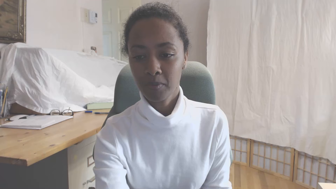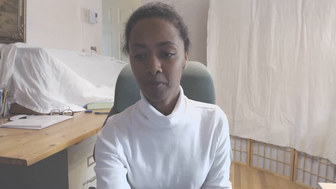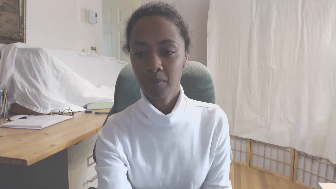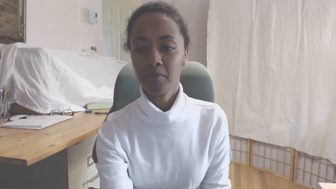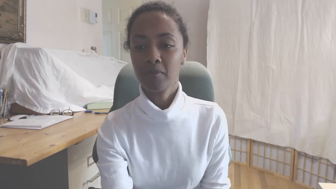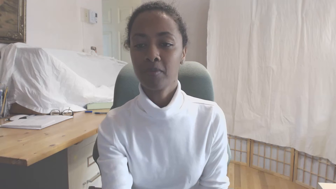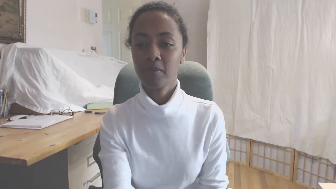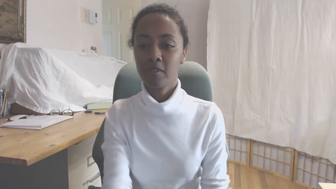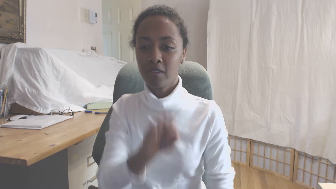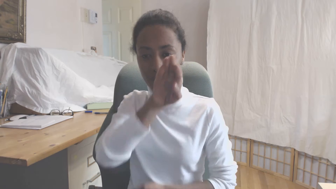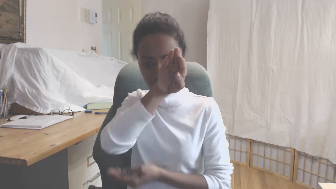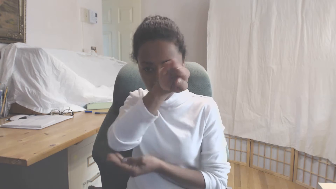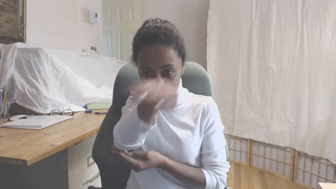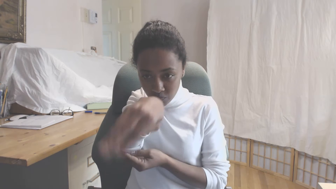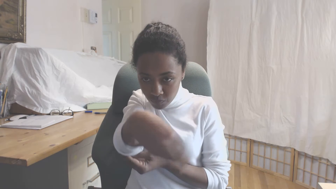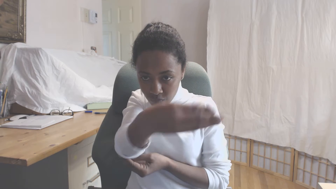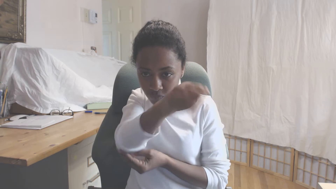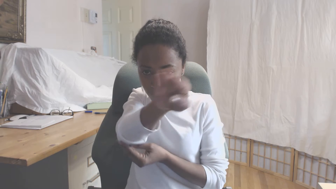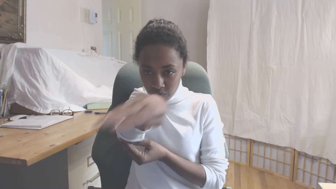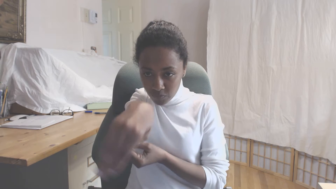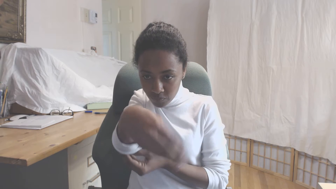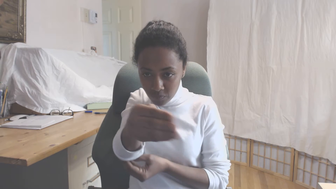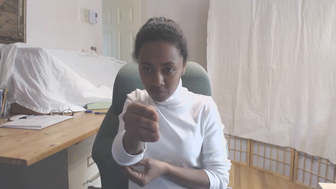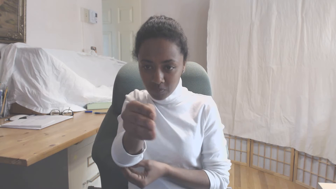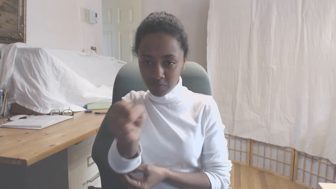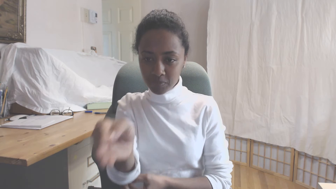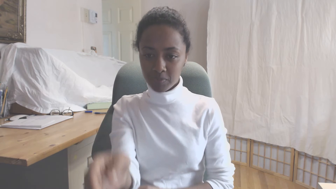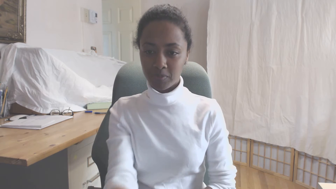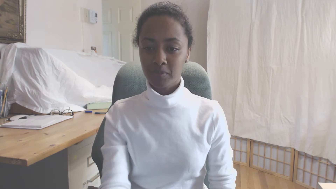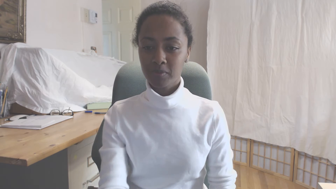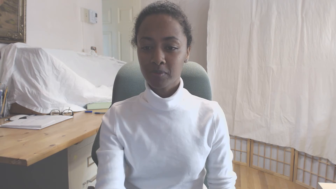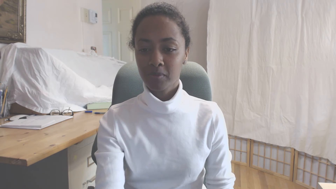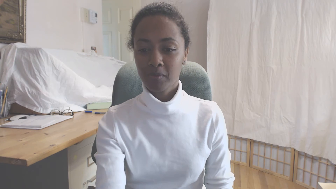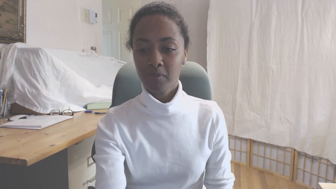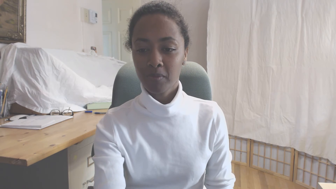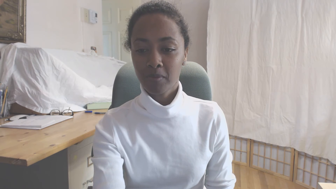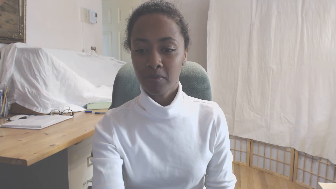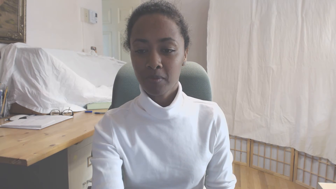elephant